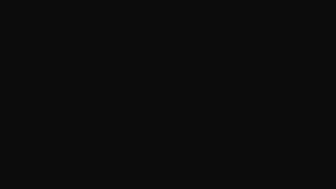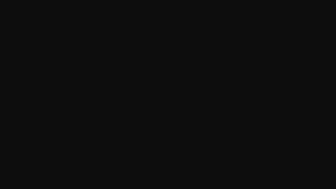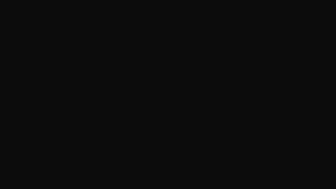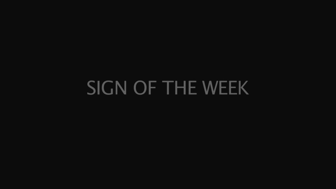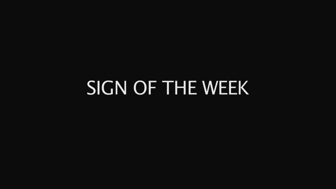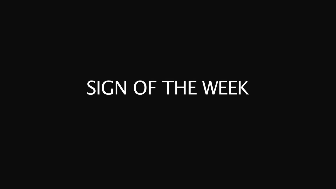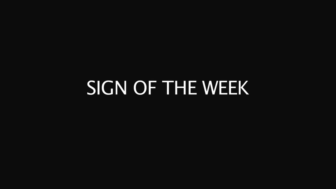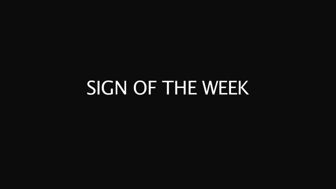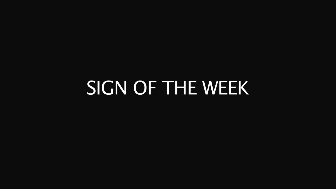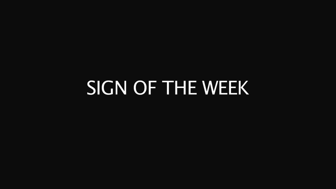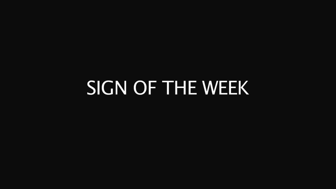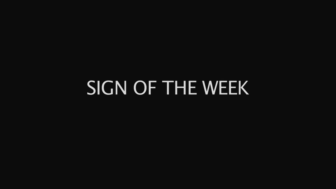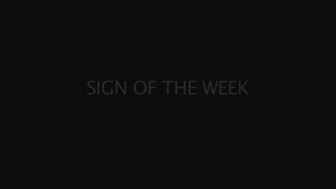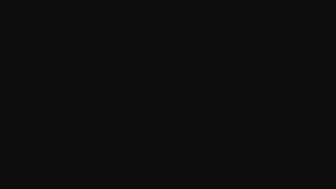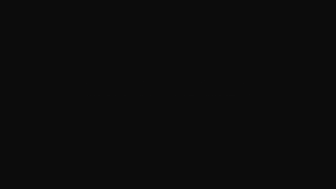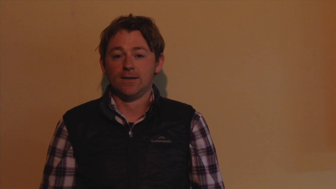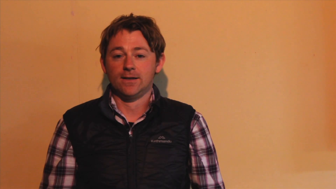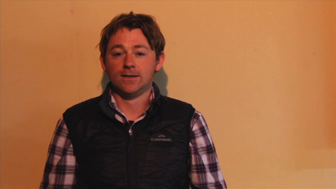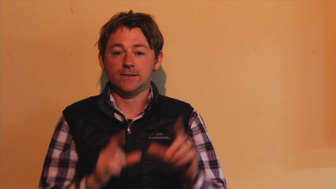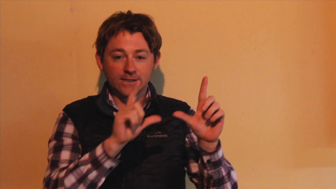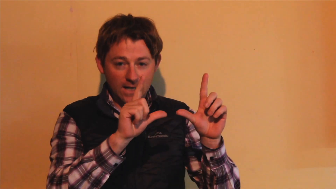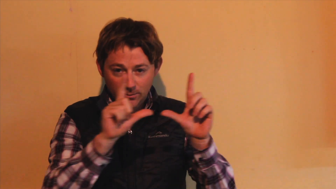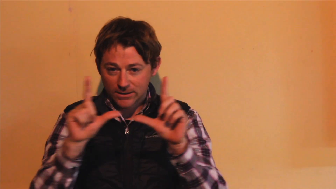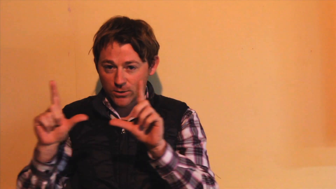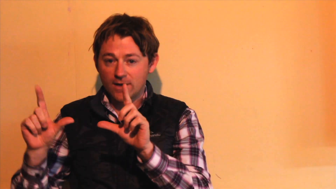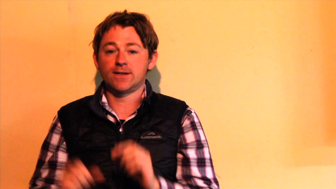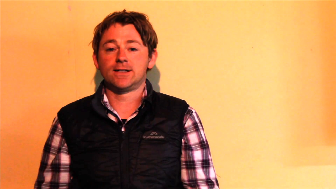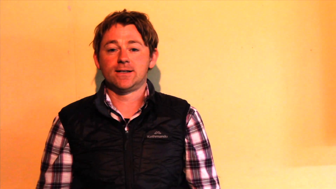Cinematography